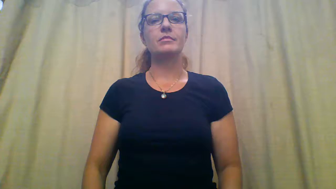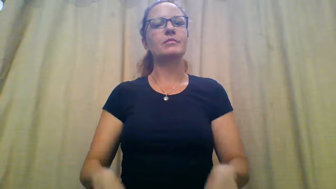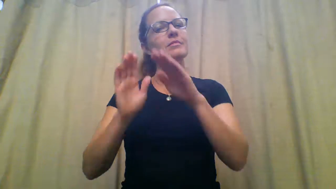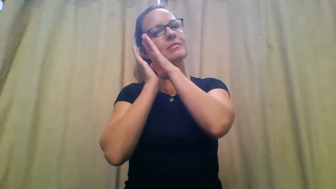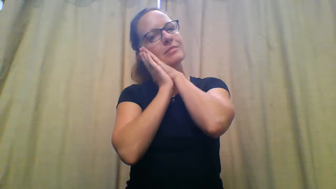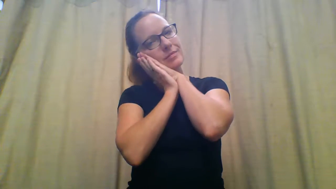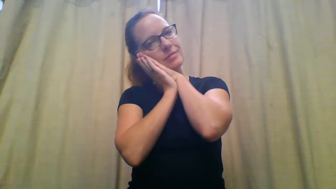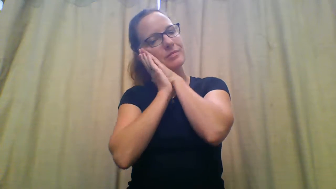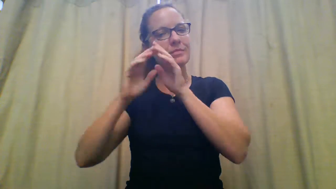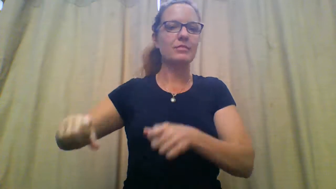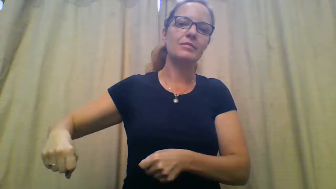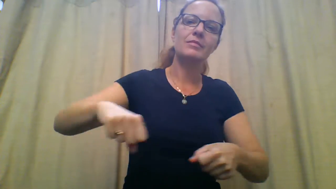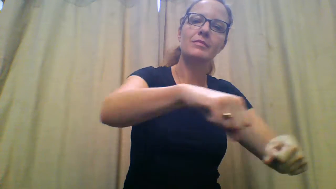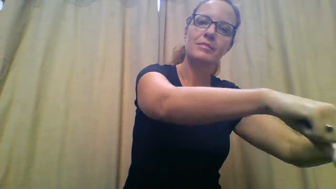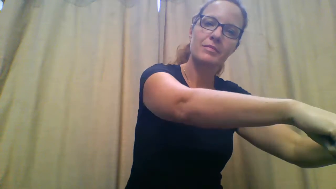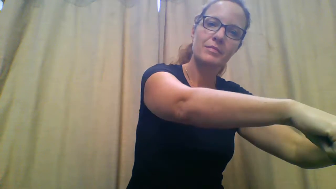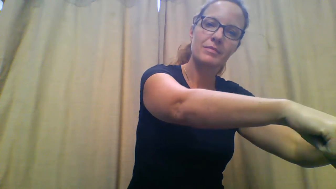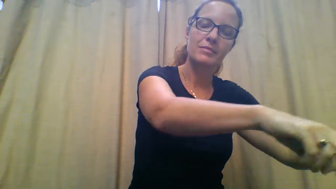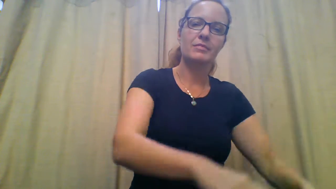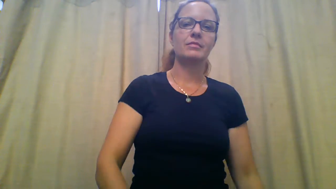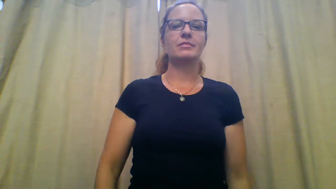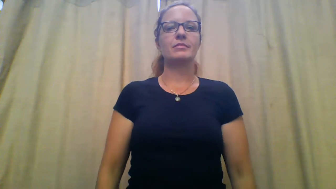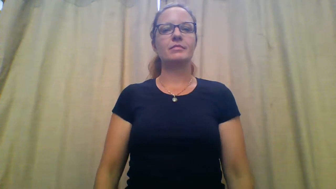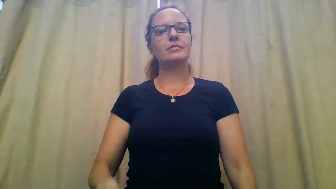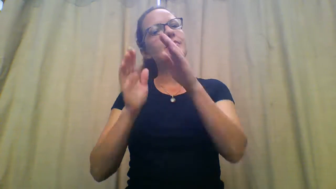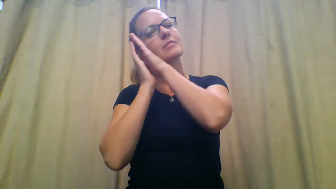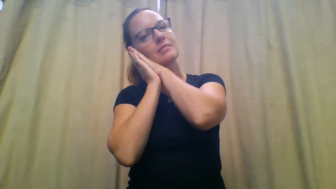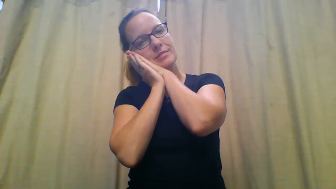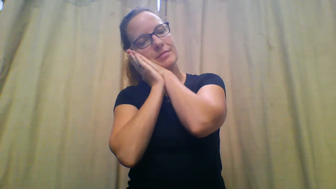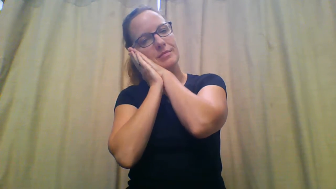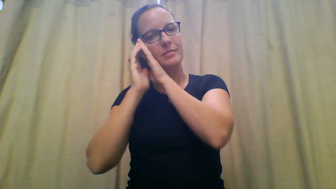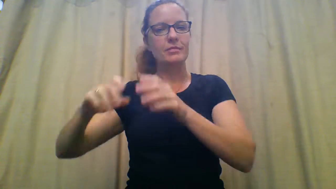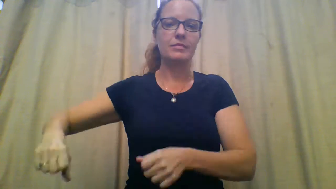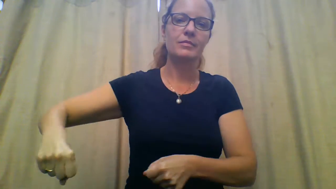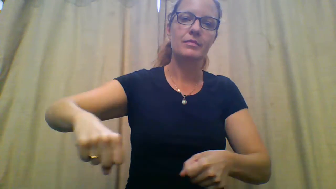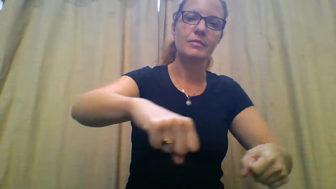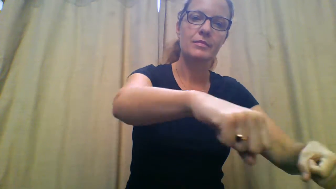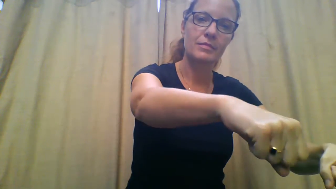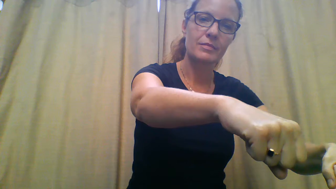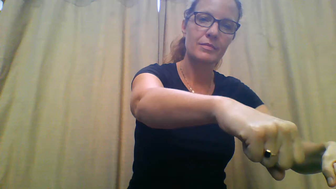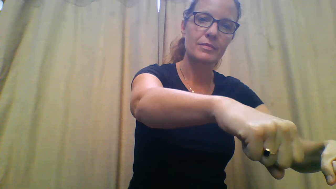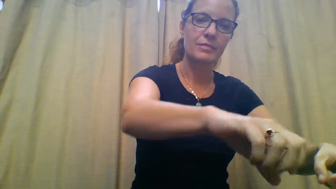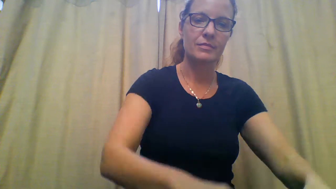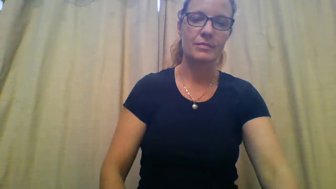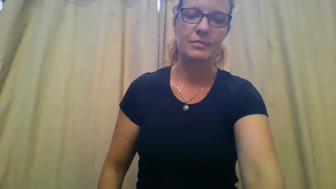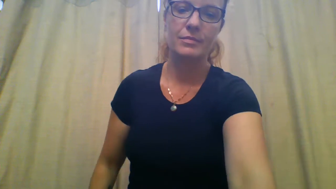Make Bed